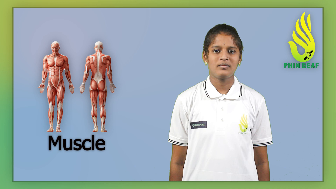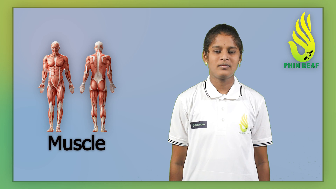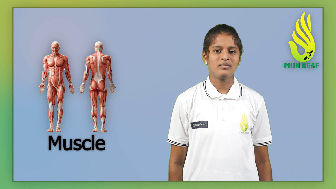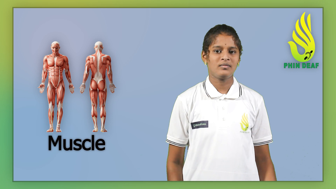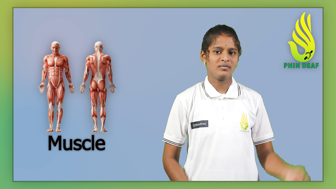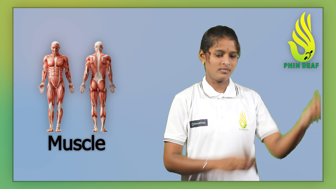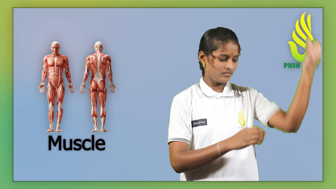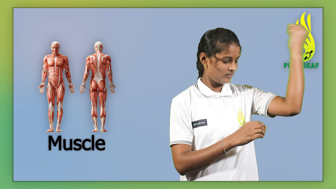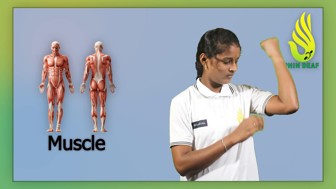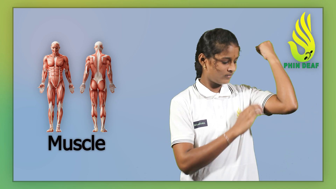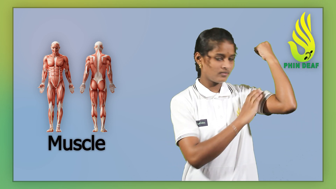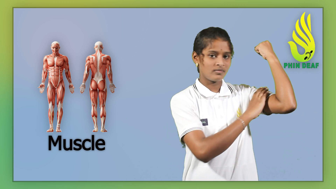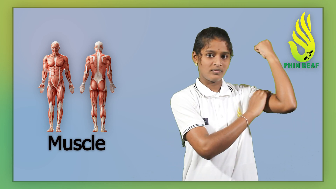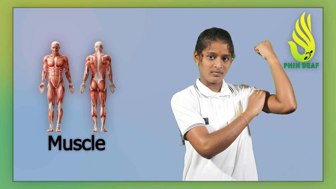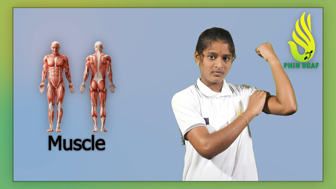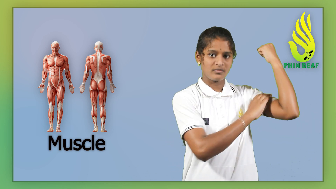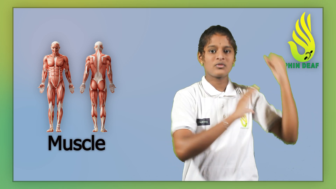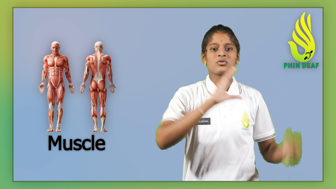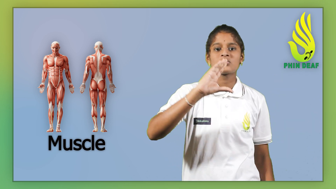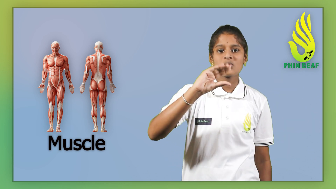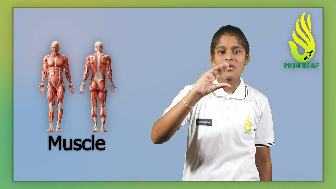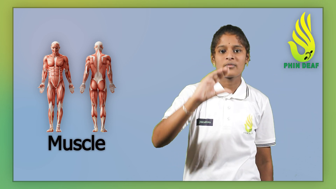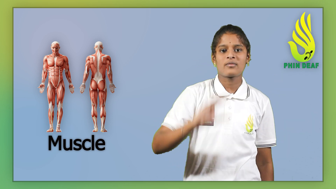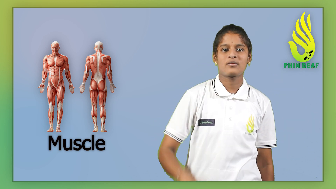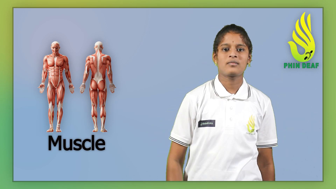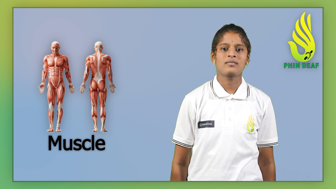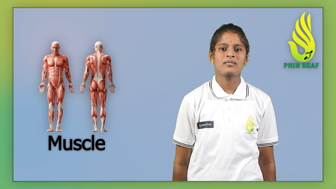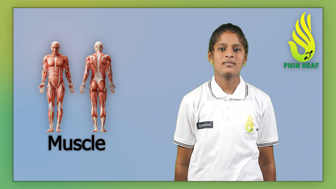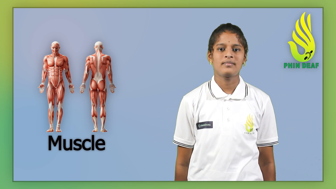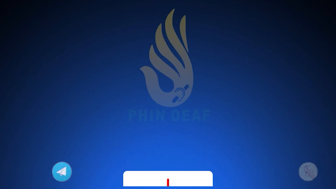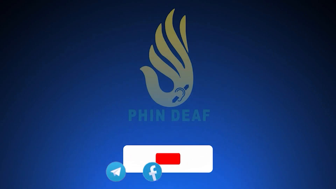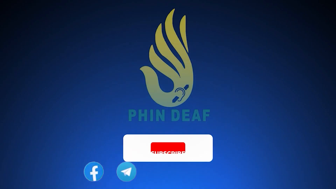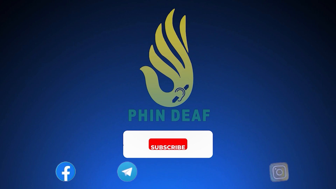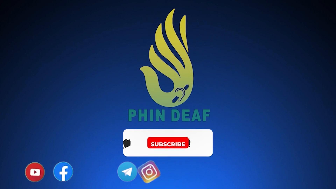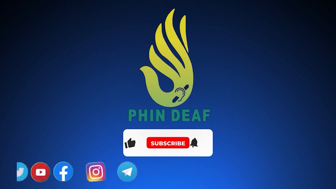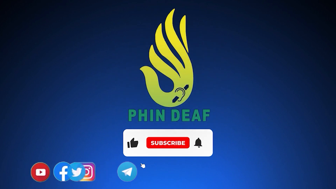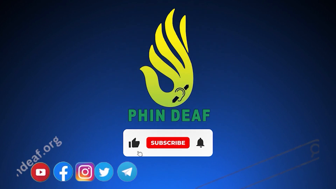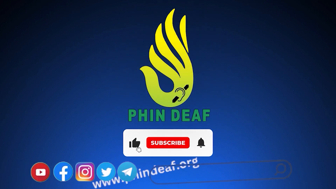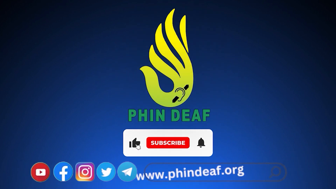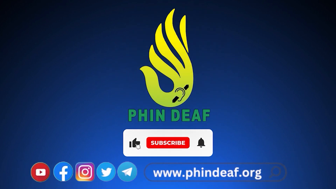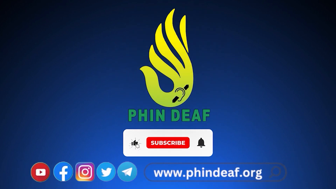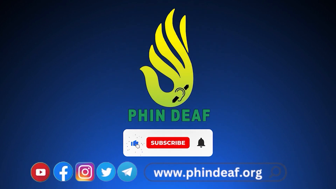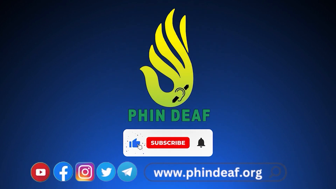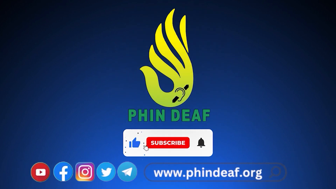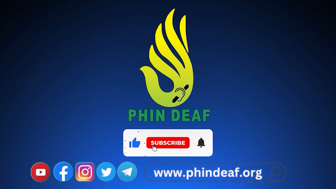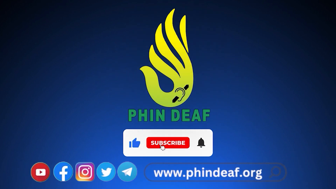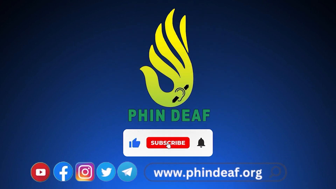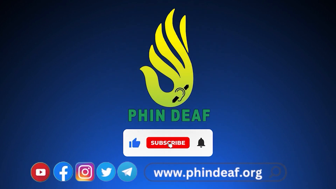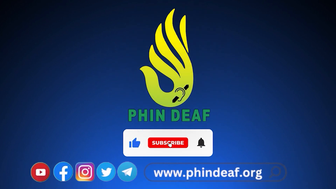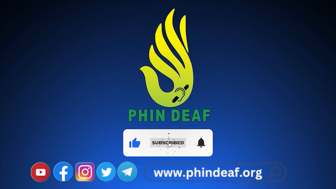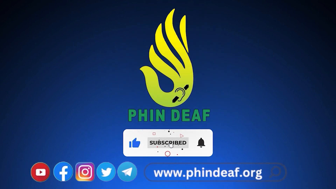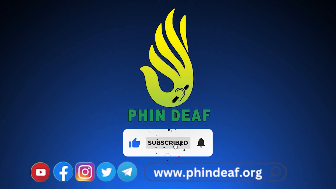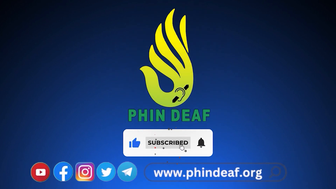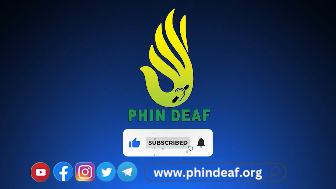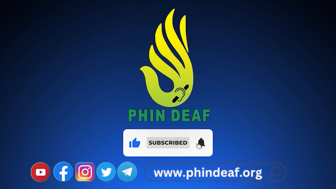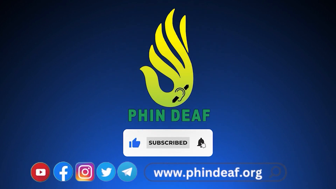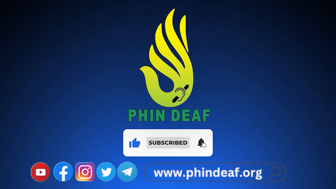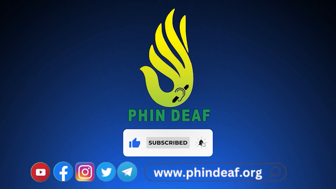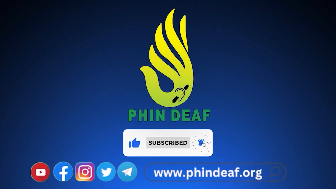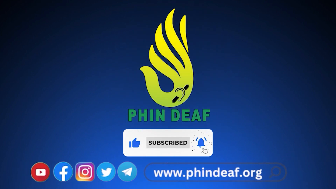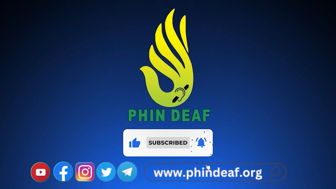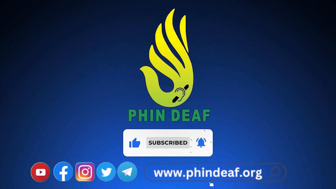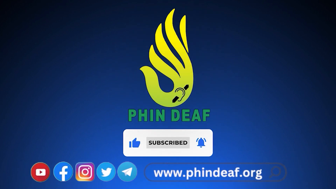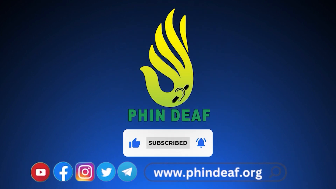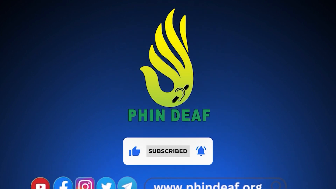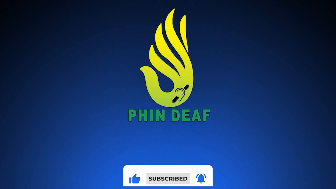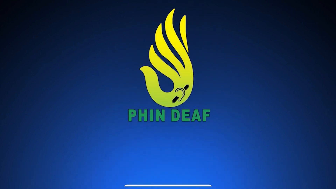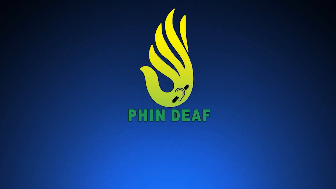Muscle